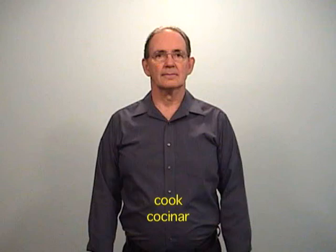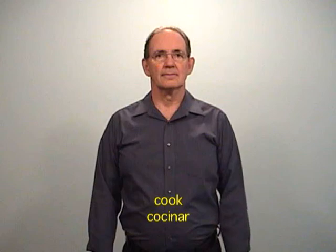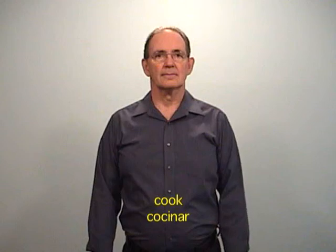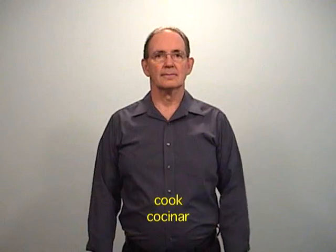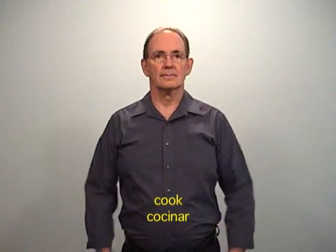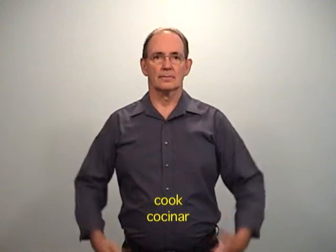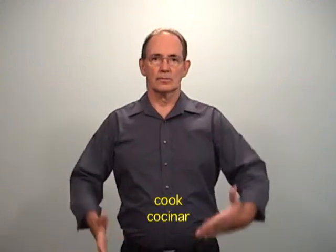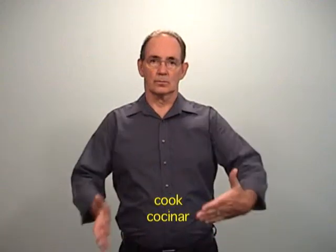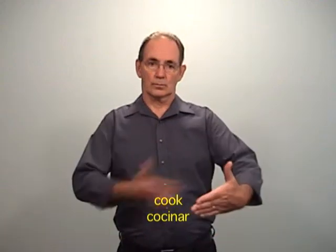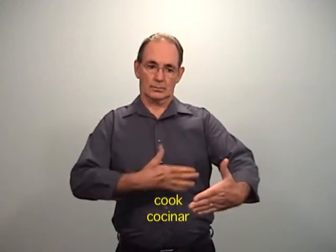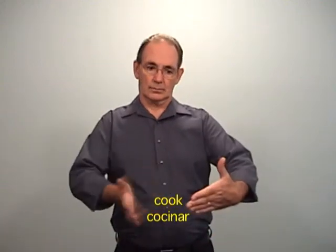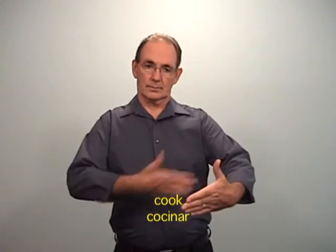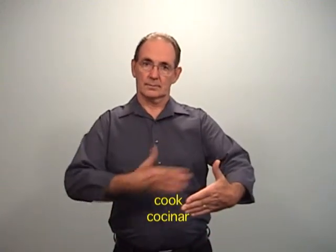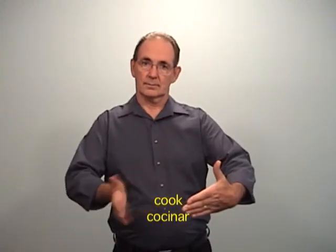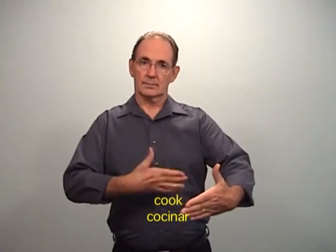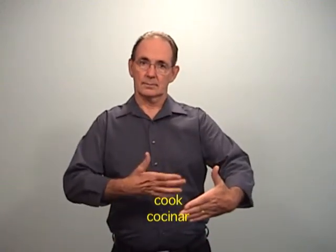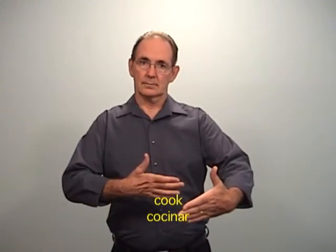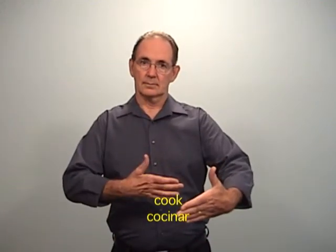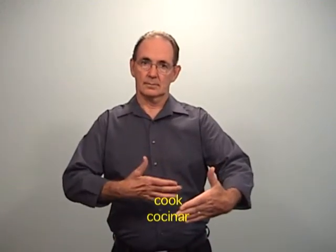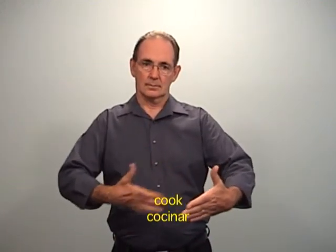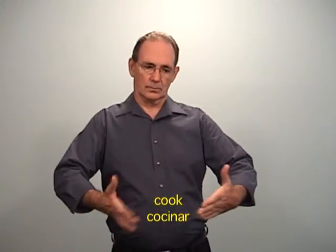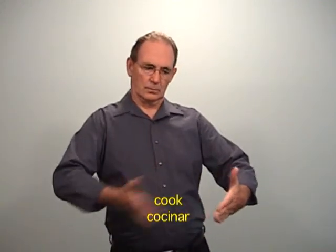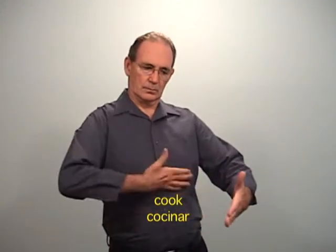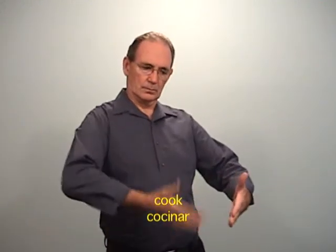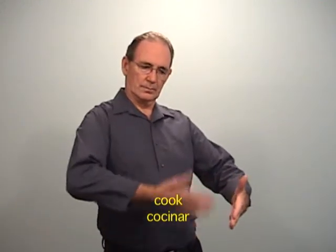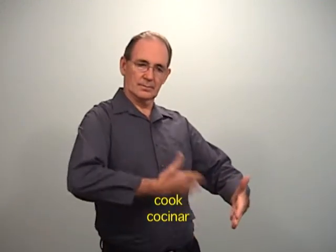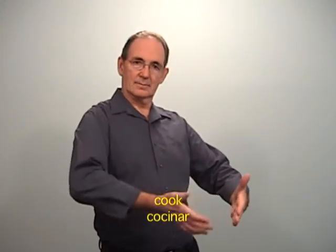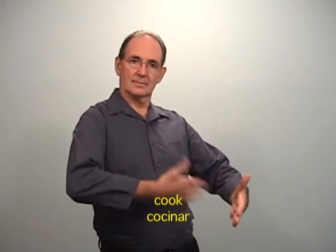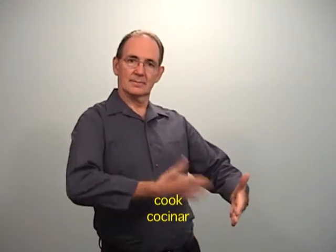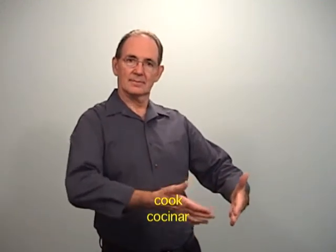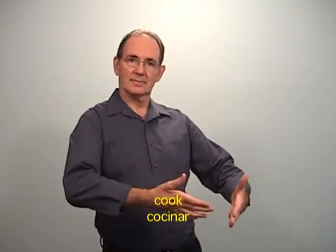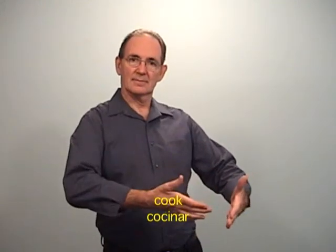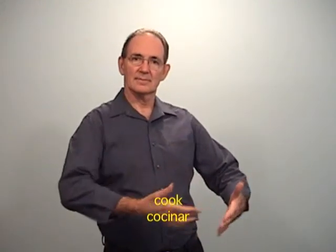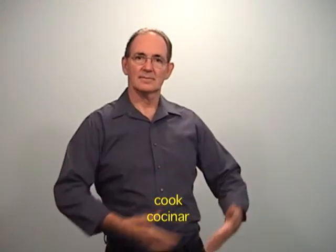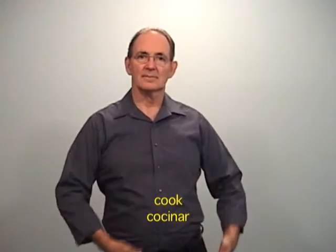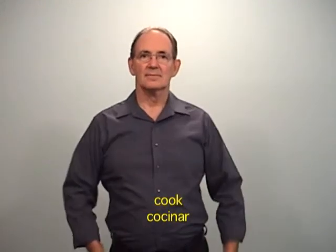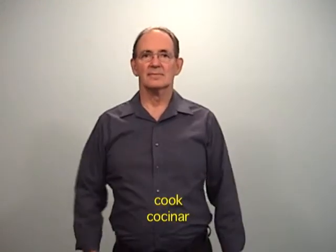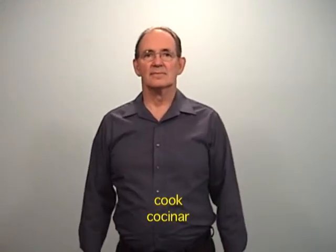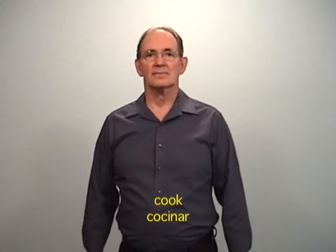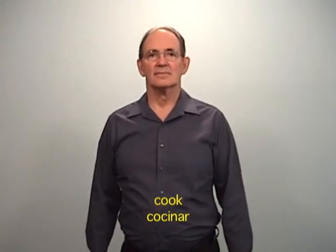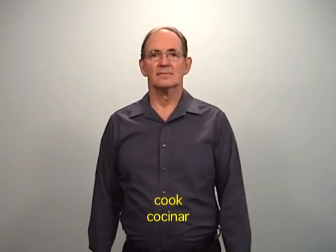Cook